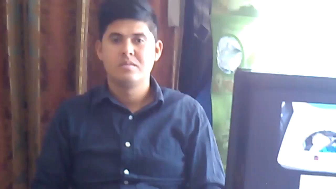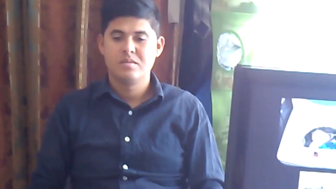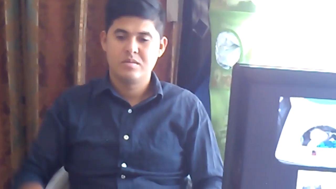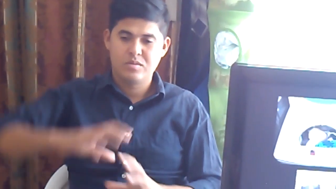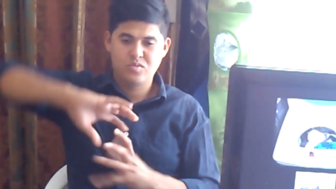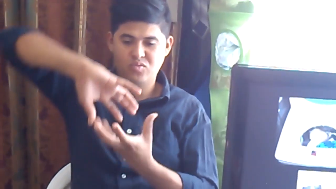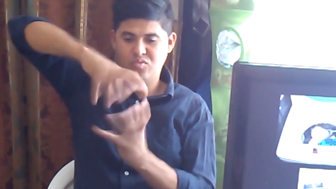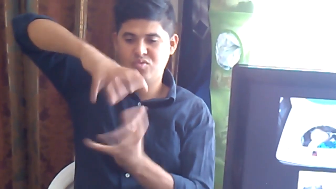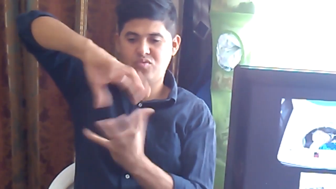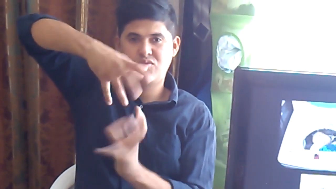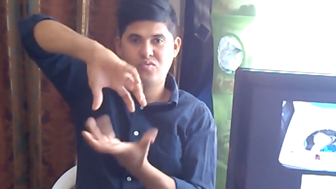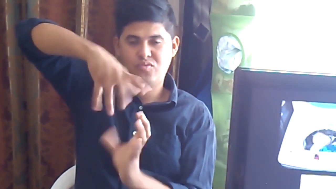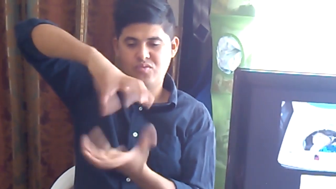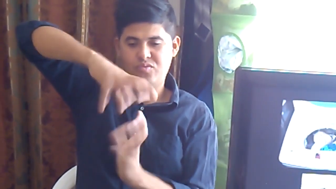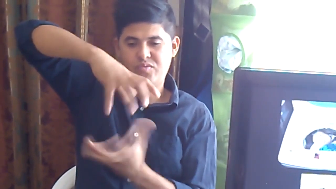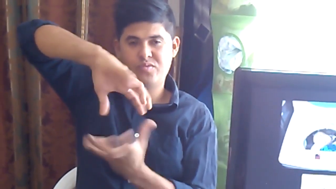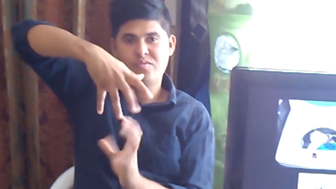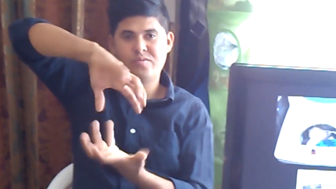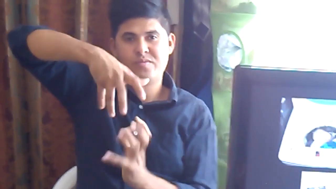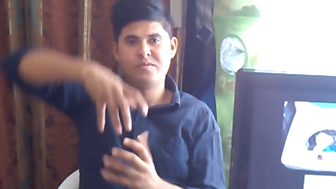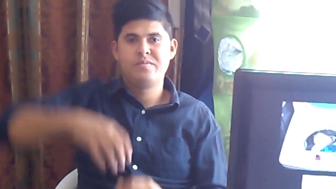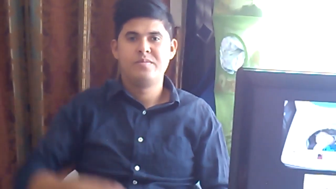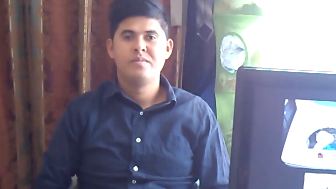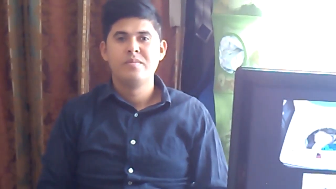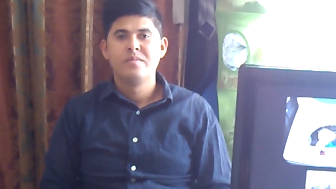clotheswasher